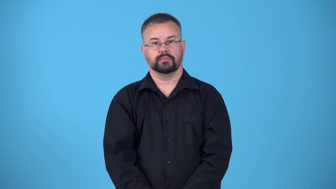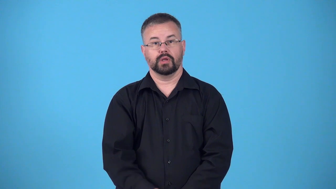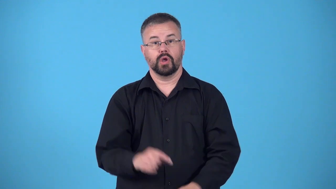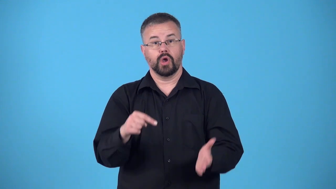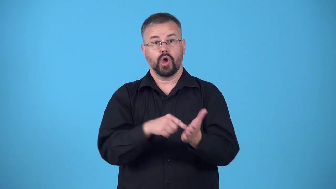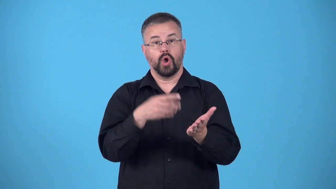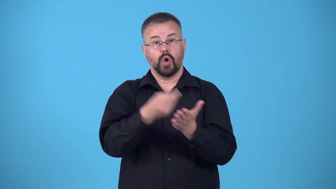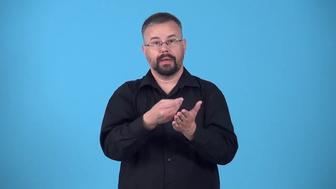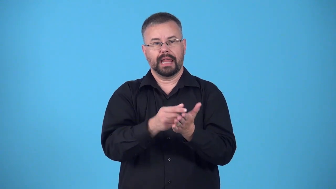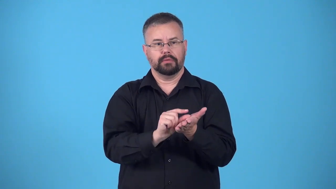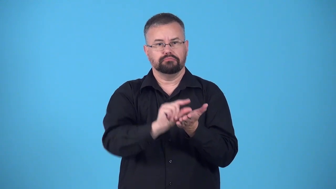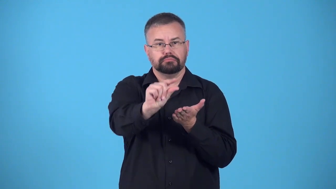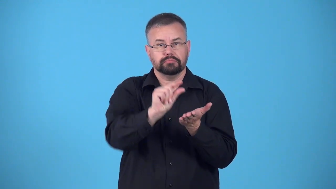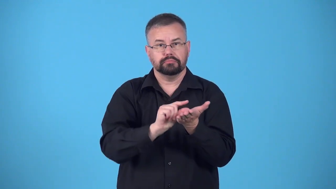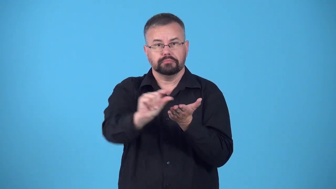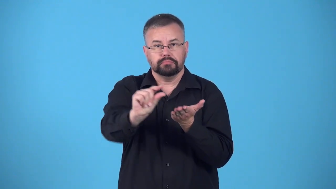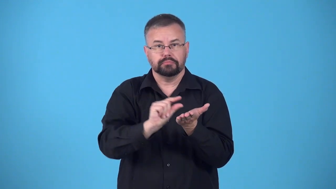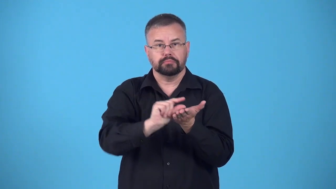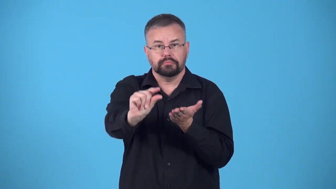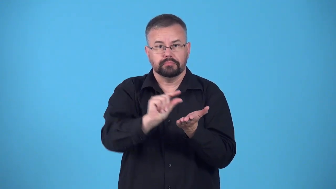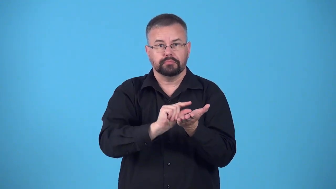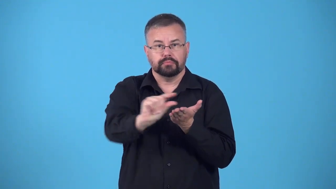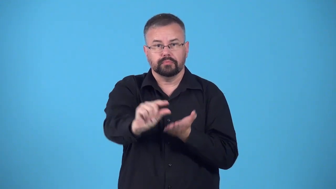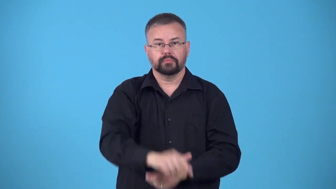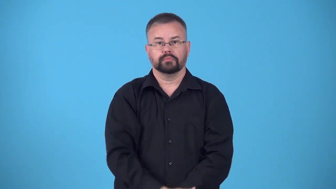pay over time